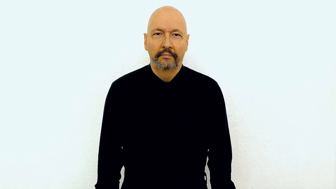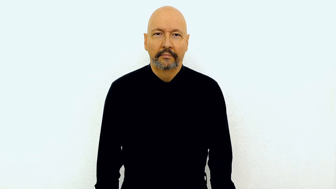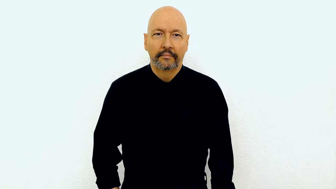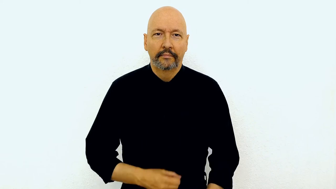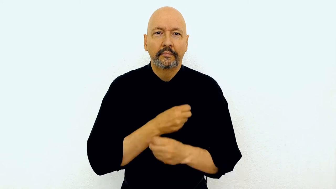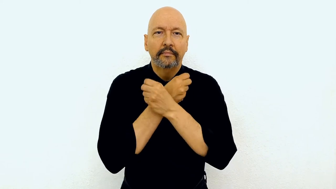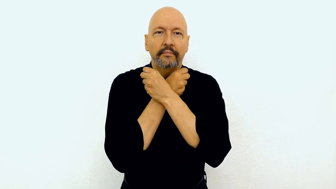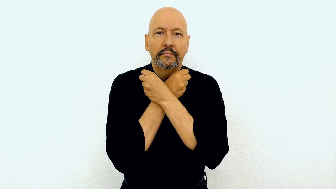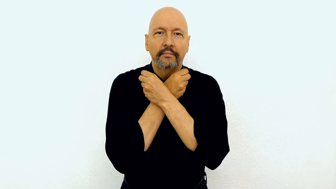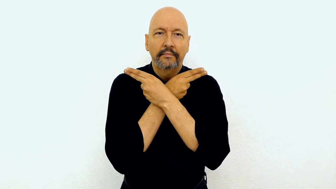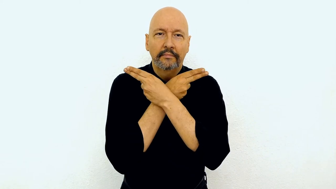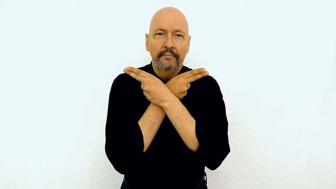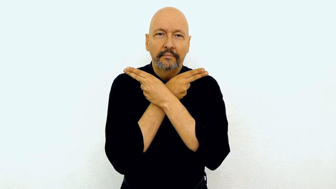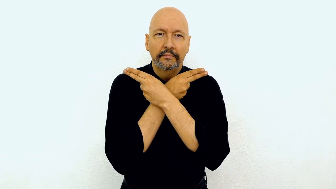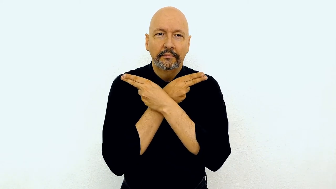BOW TIE